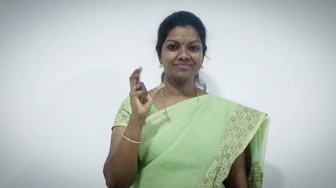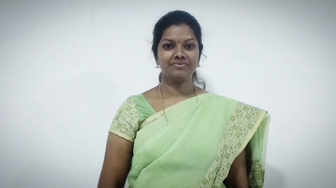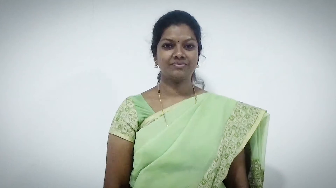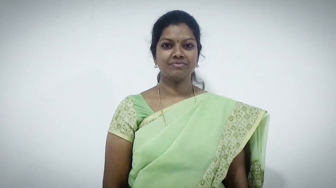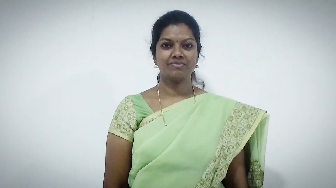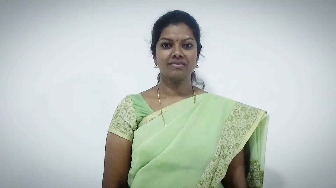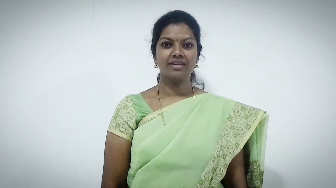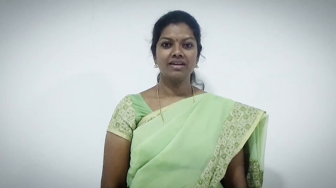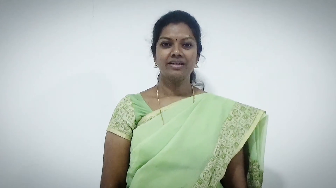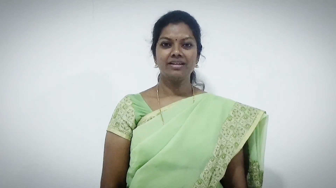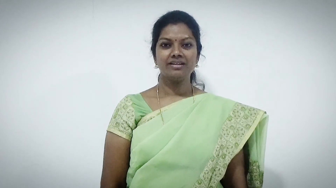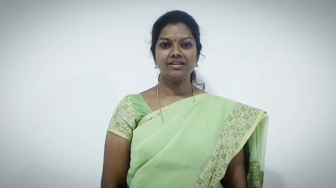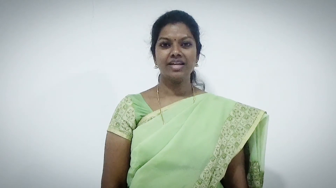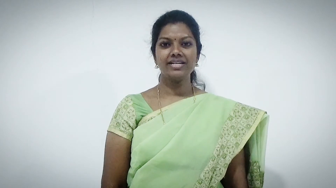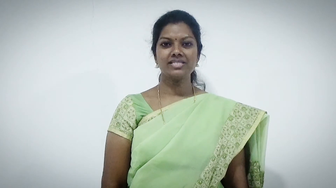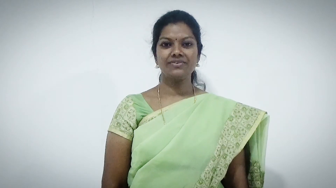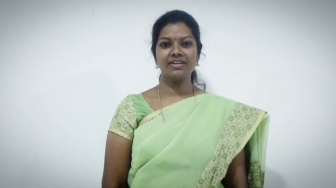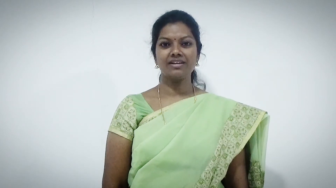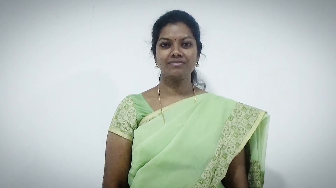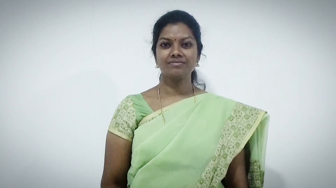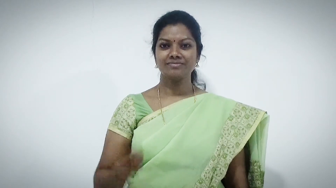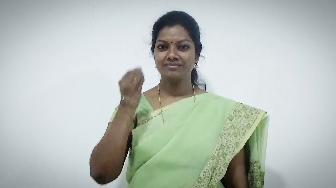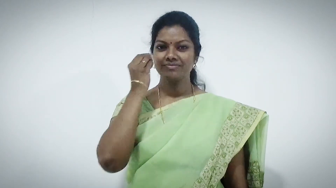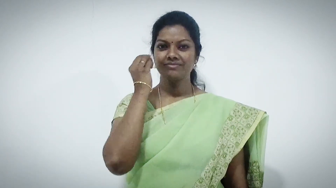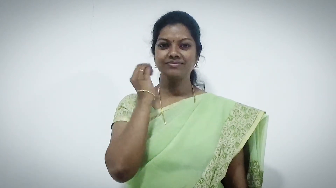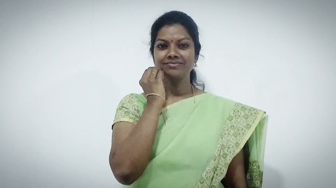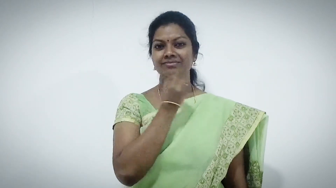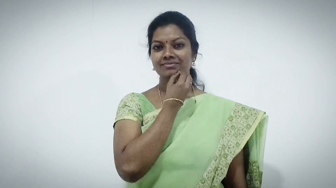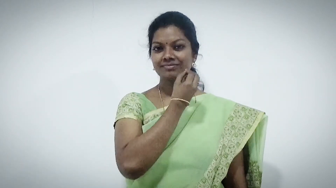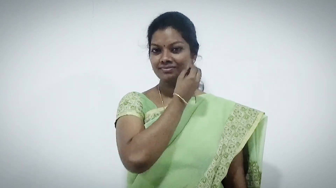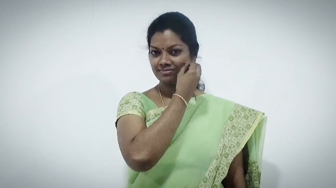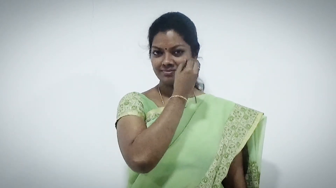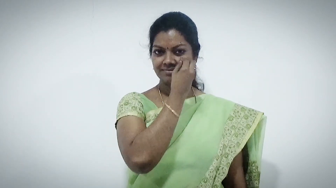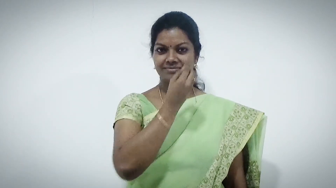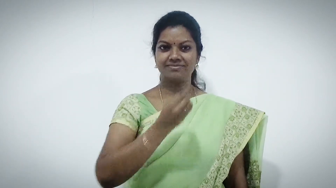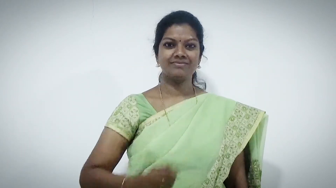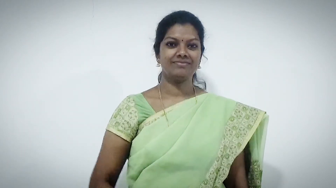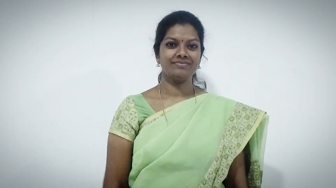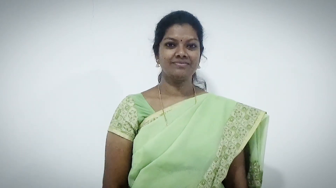Ladies Finger